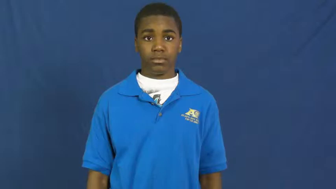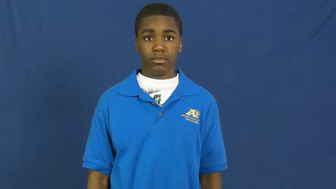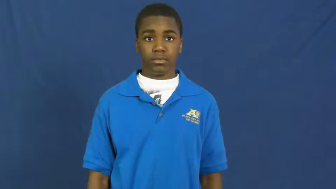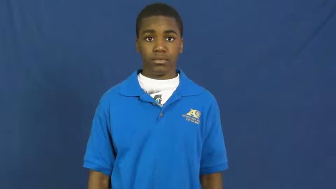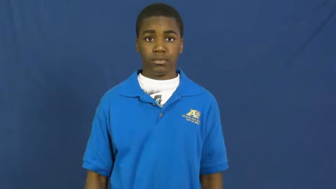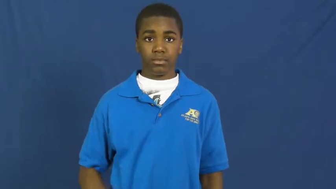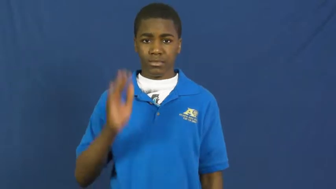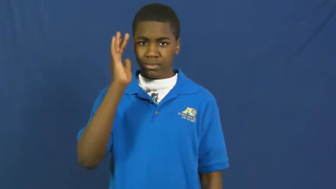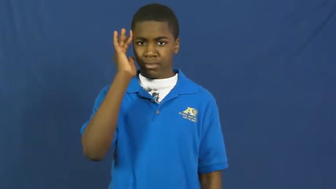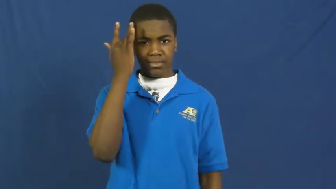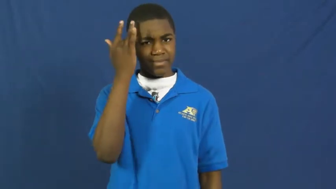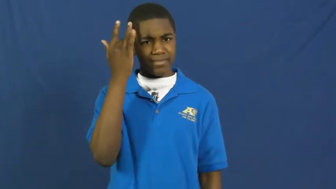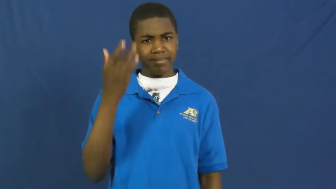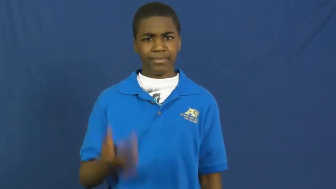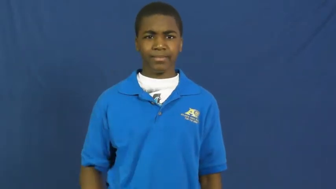sick-of